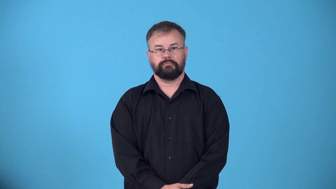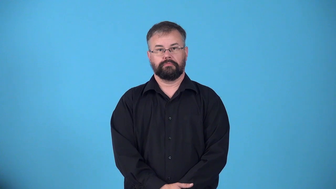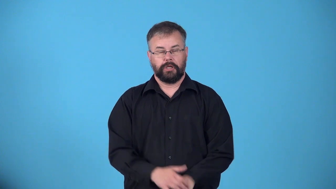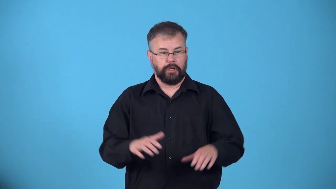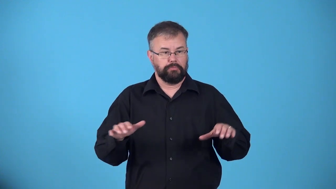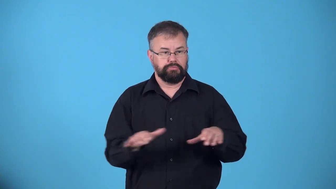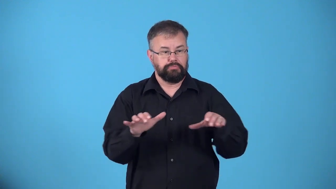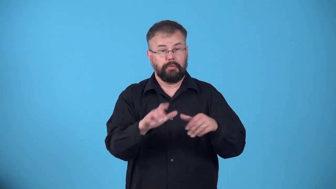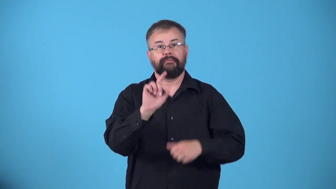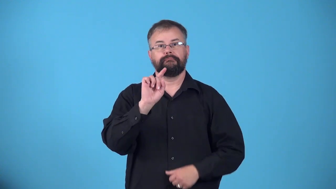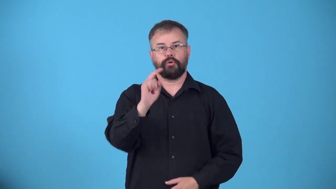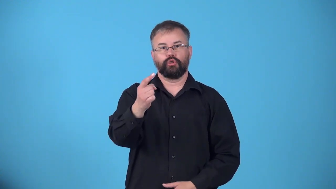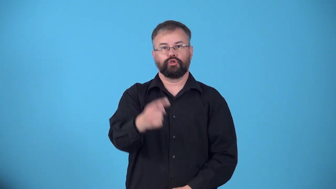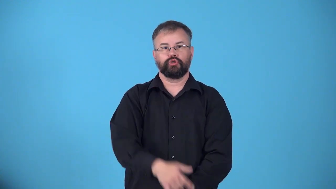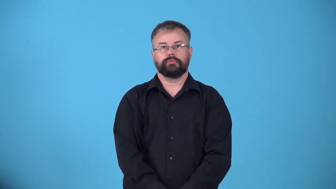lead off